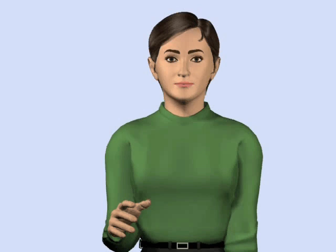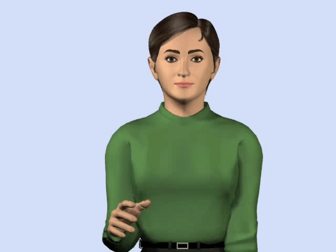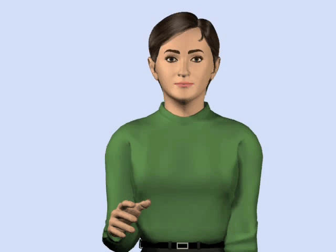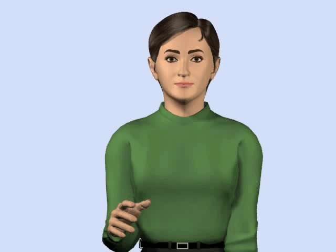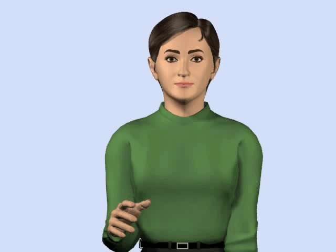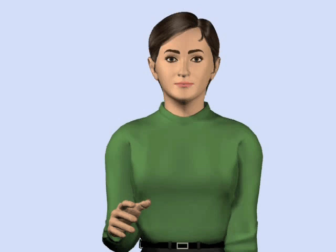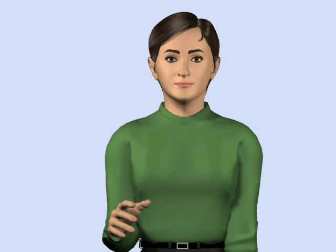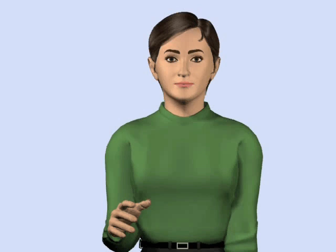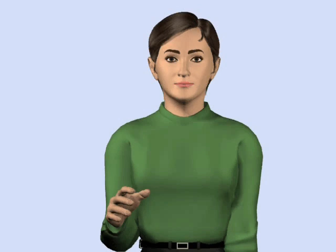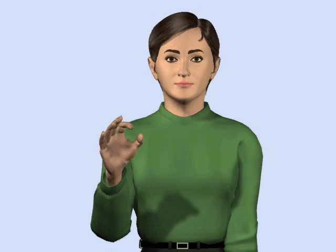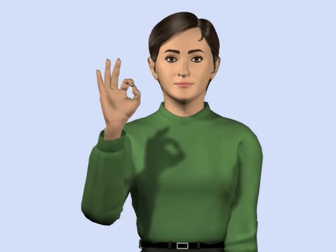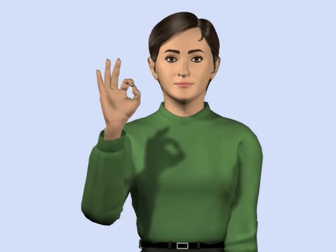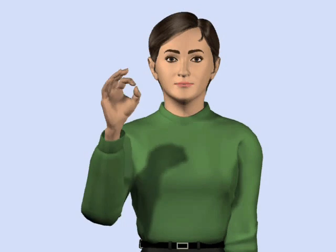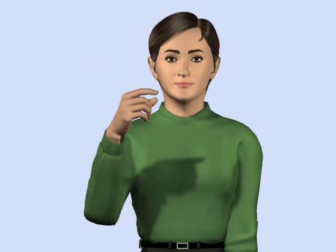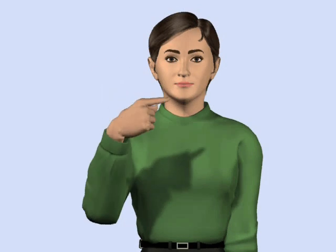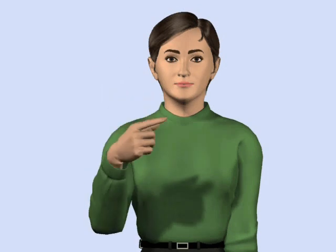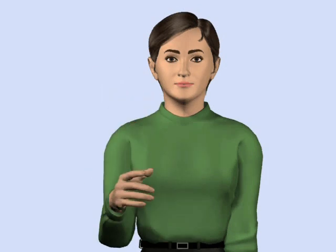Forest Grove,OR